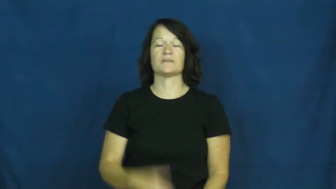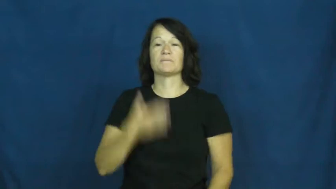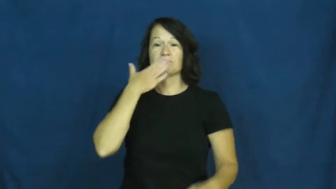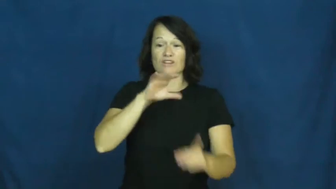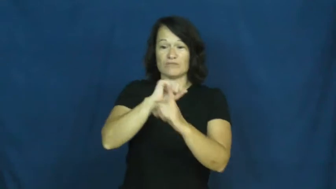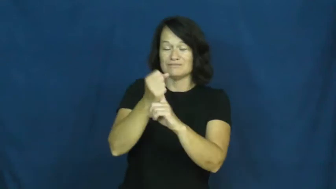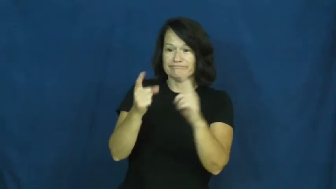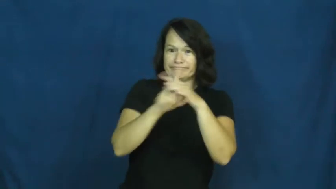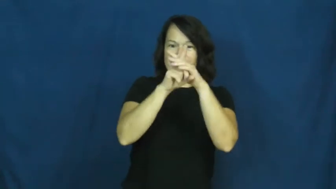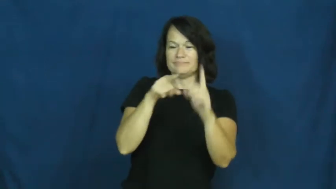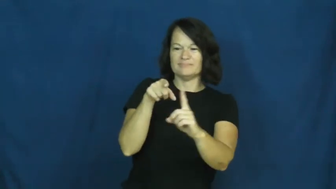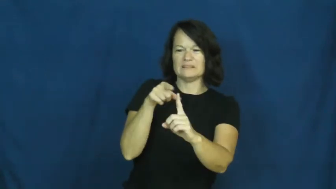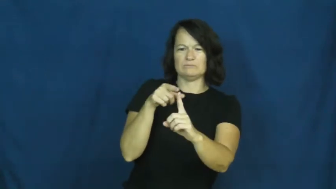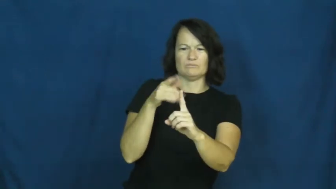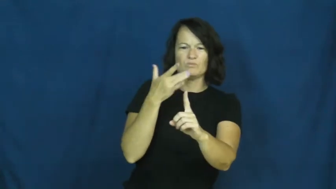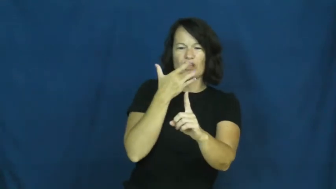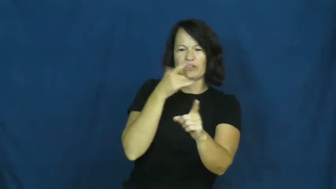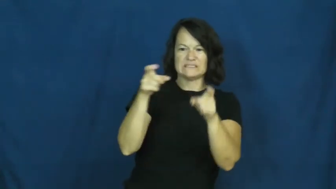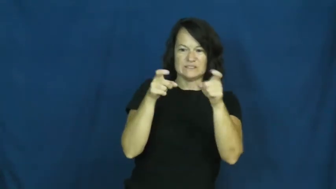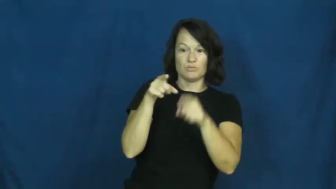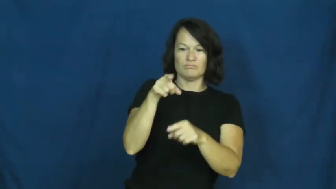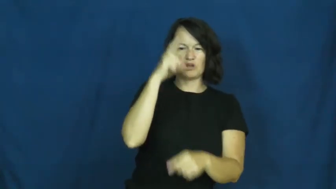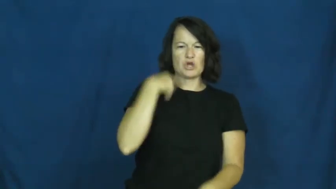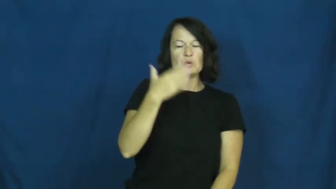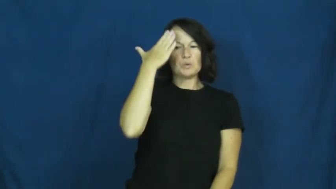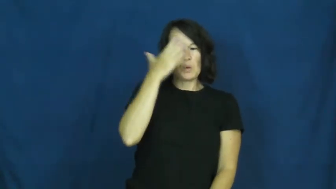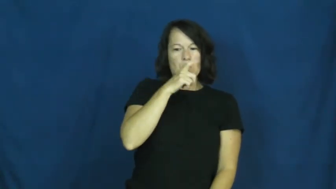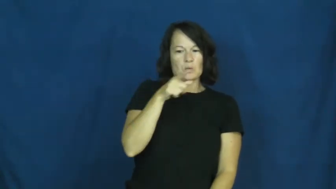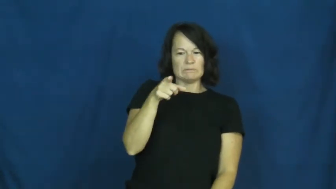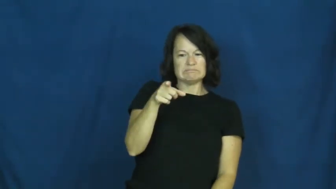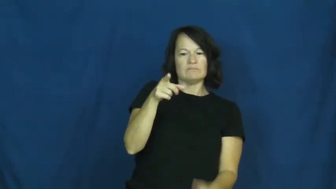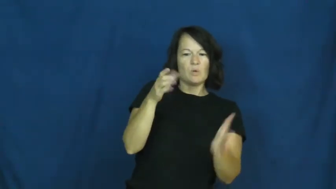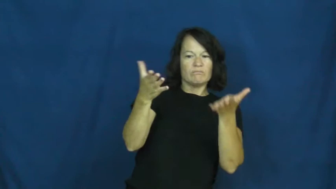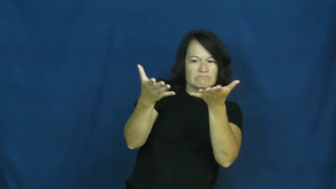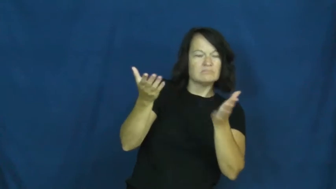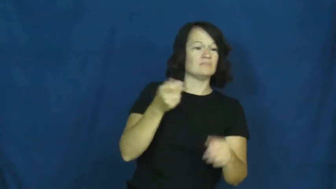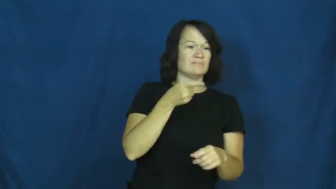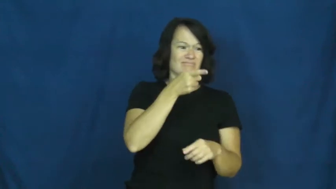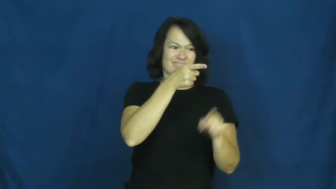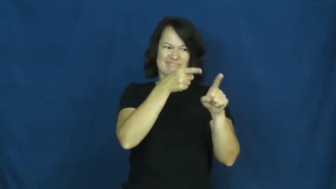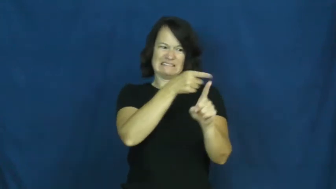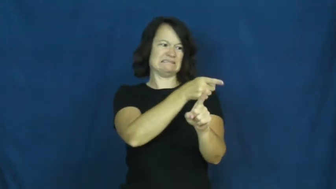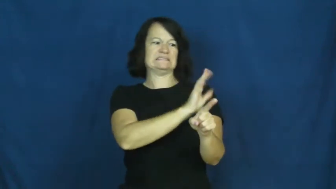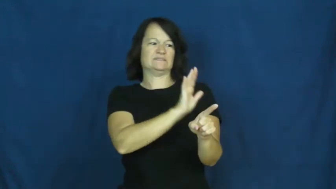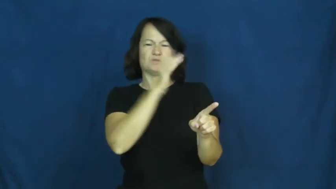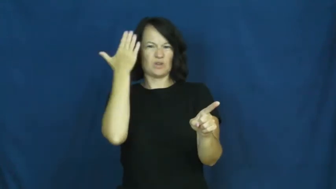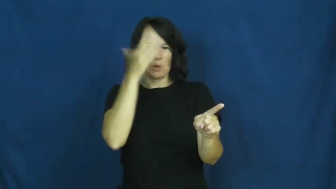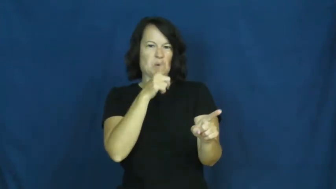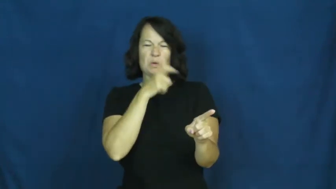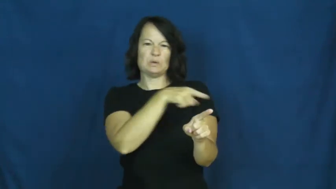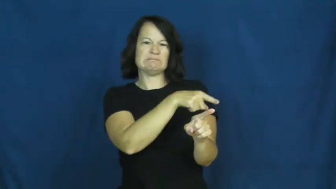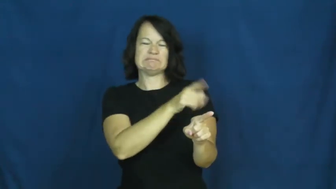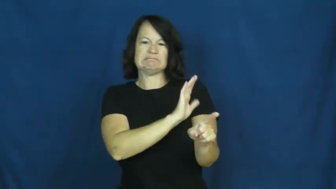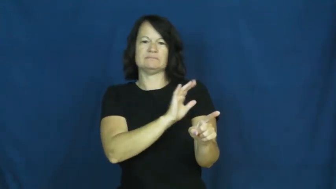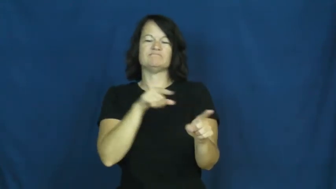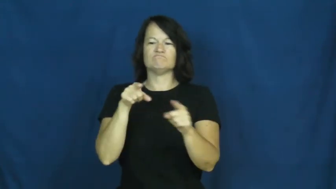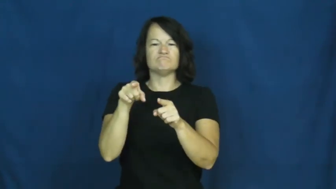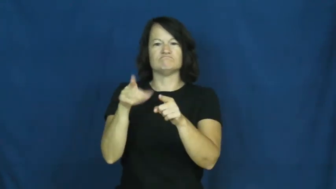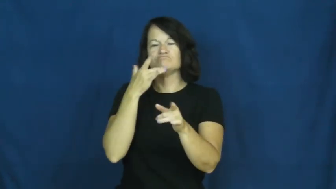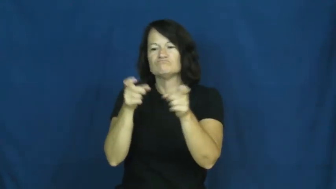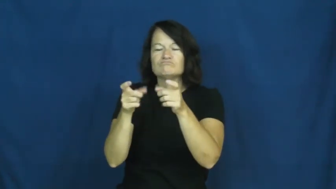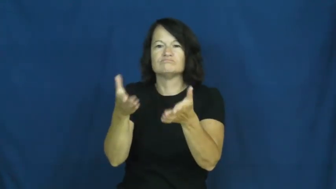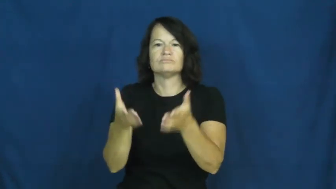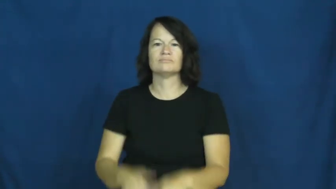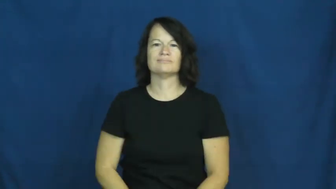better the devil you know than the devil you don’t